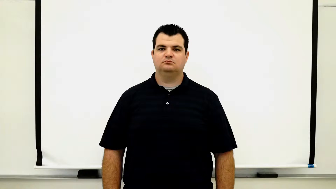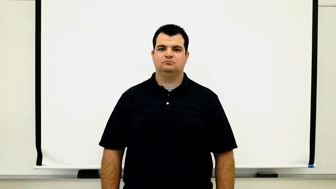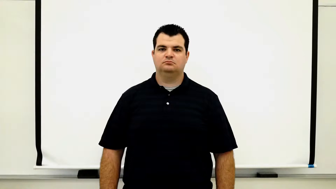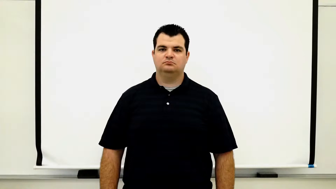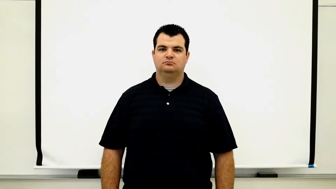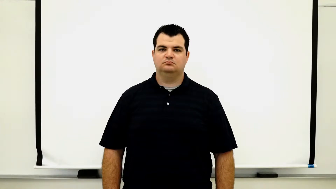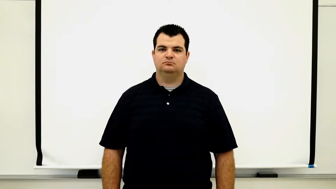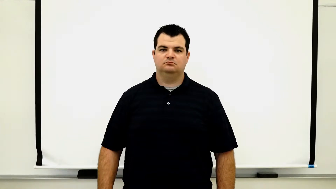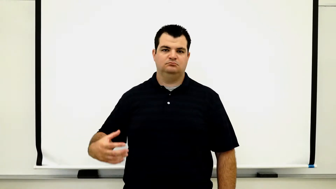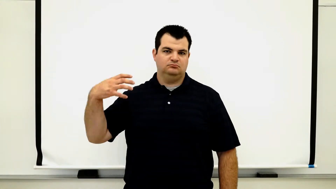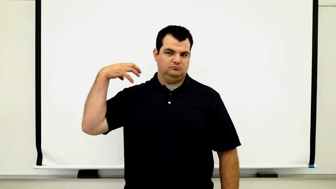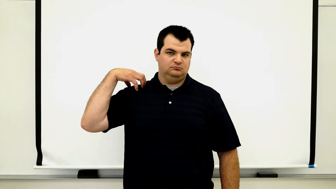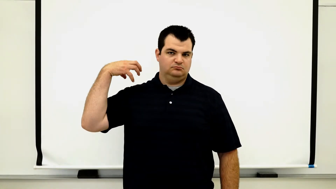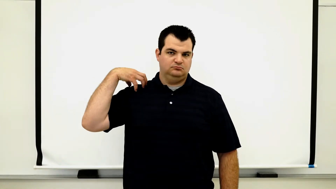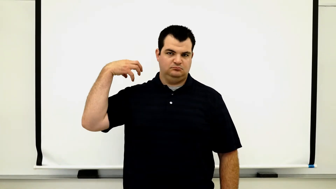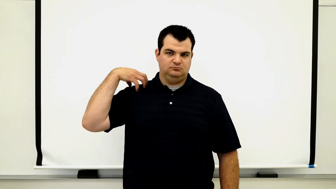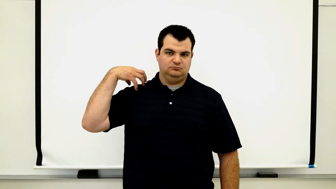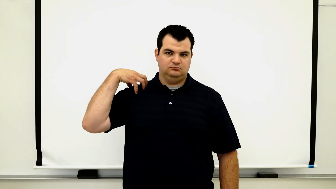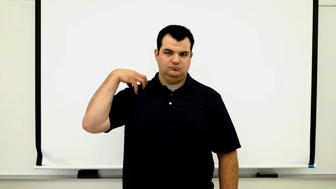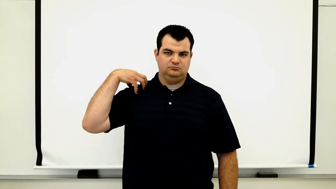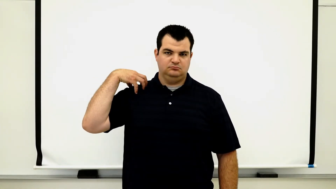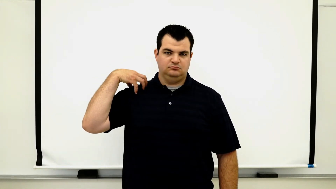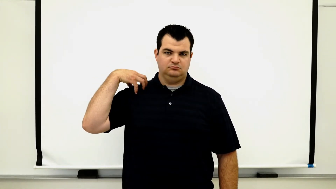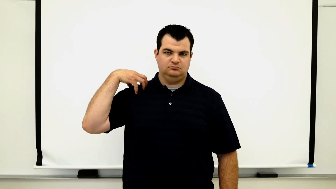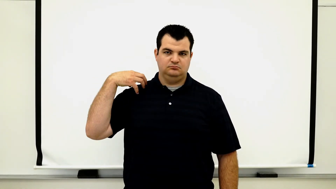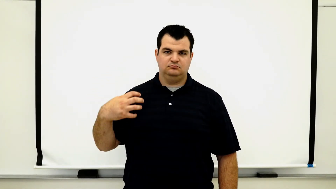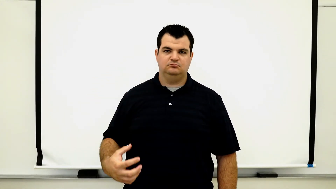Manager/Coach